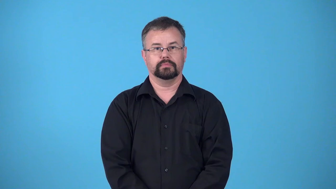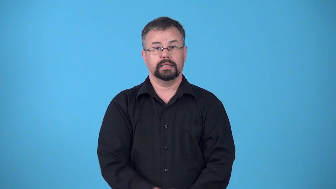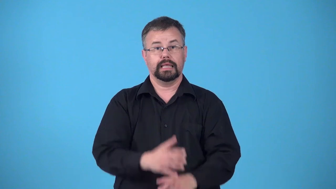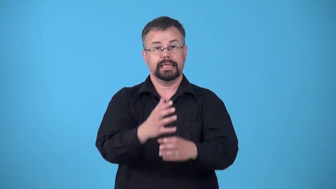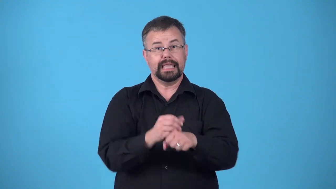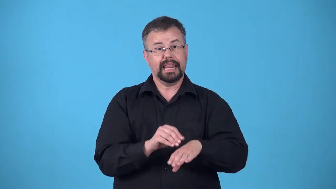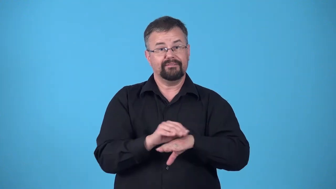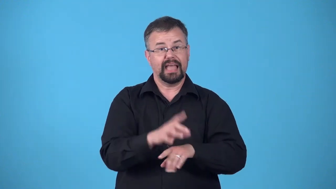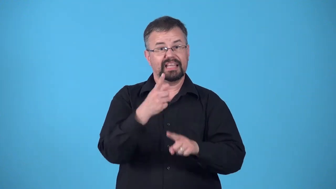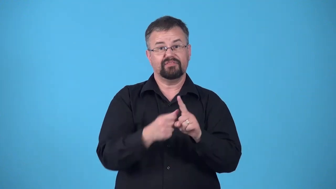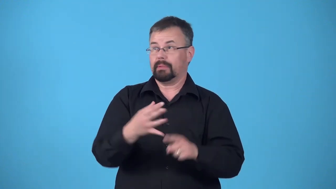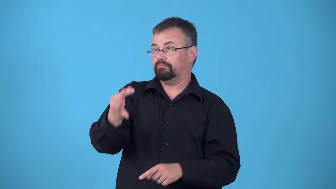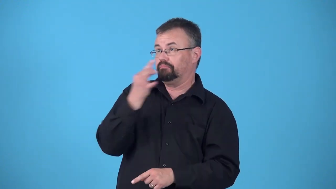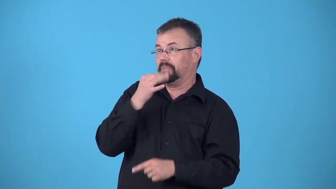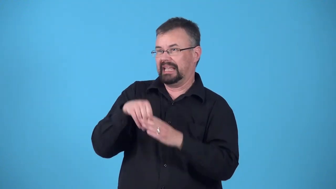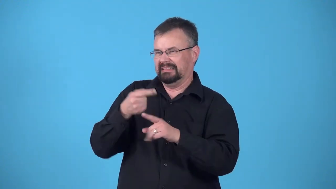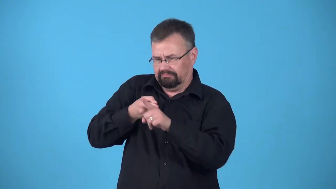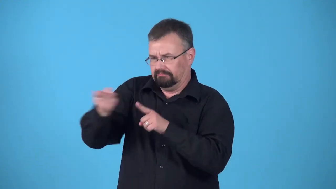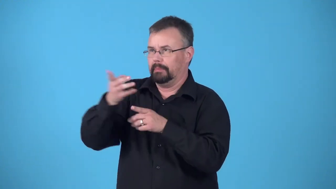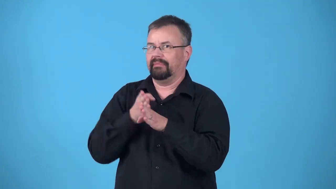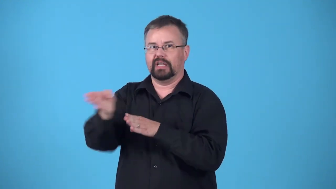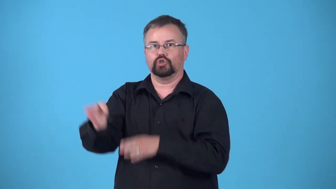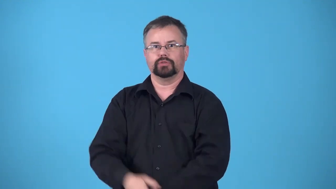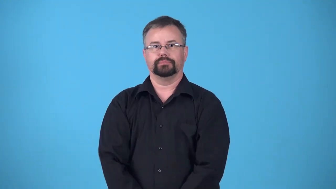consult